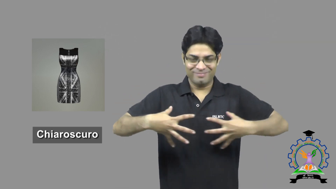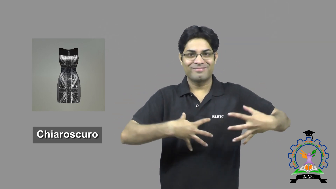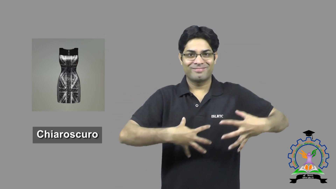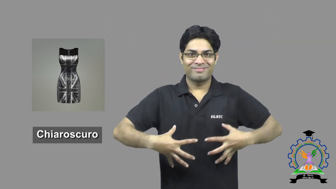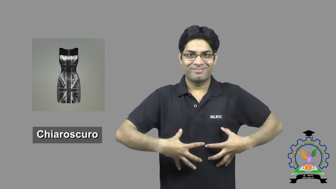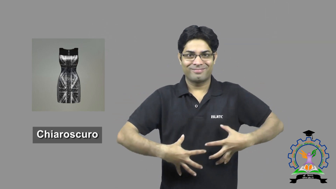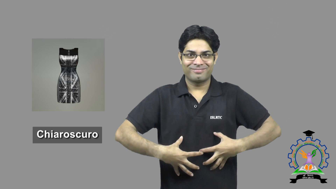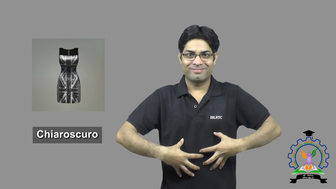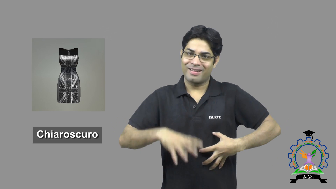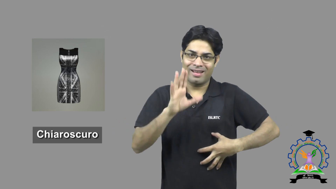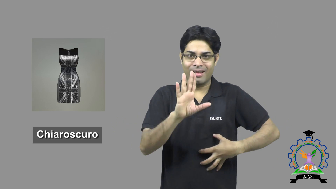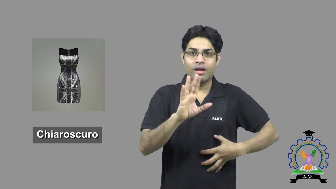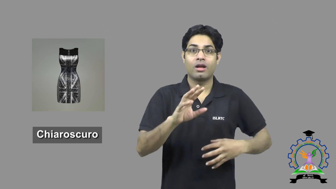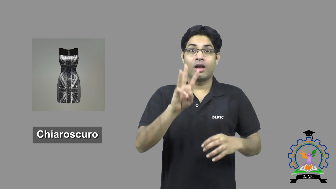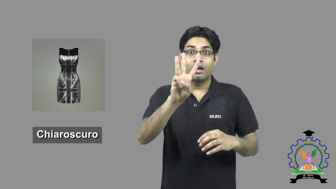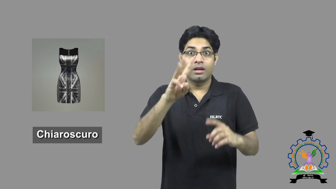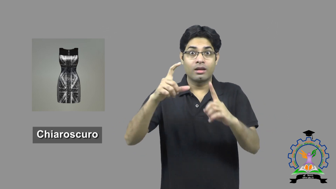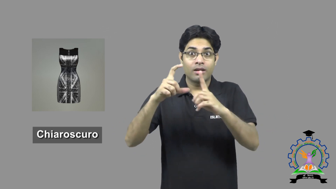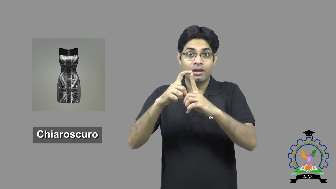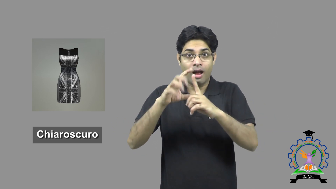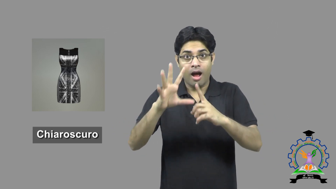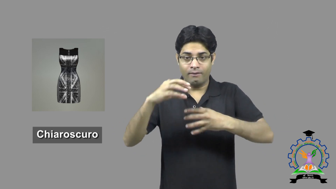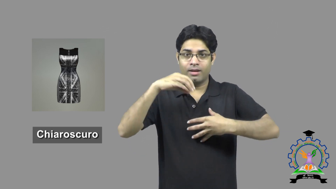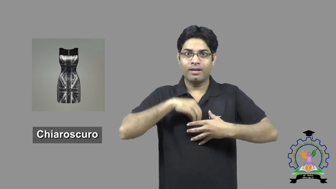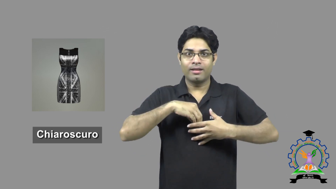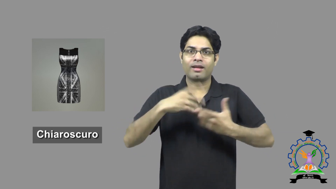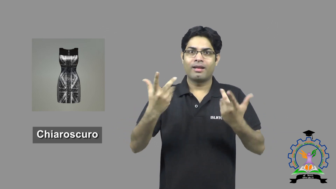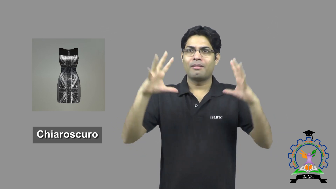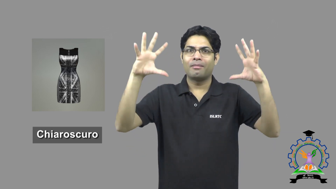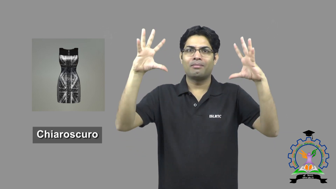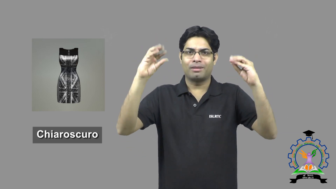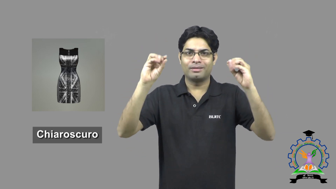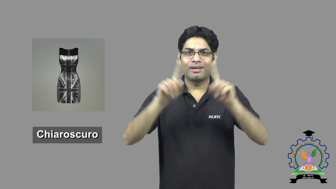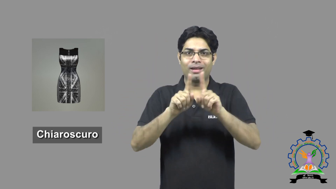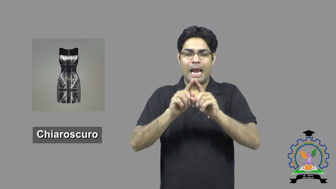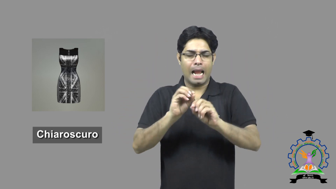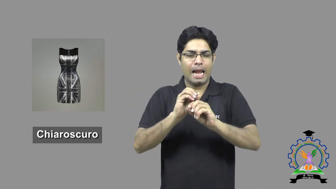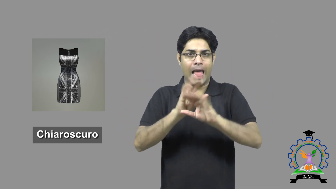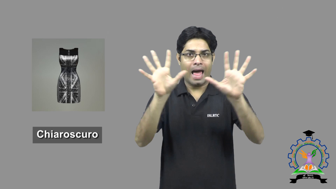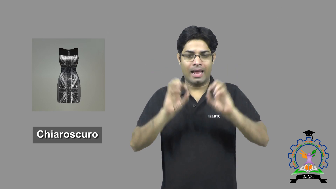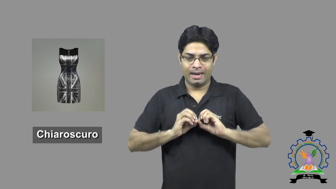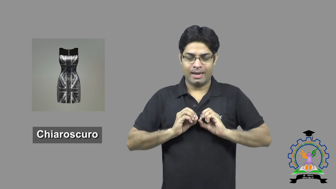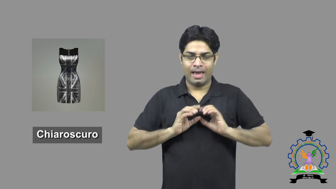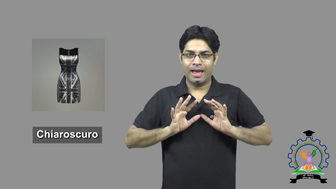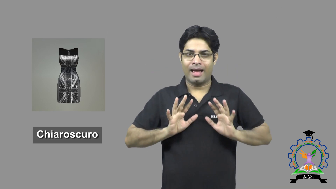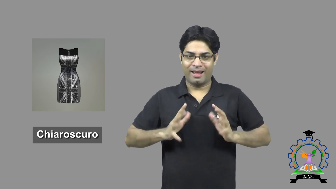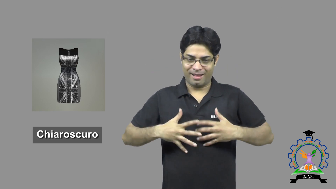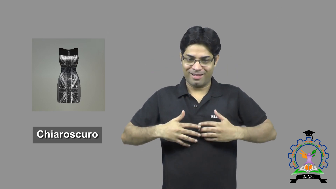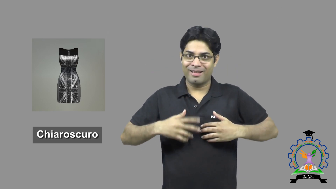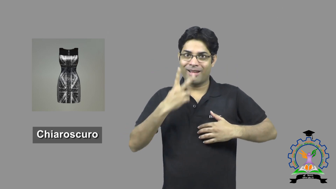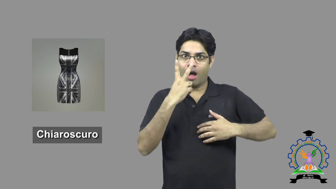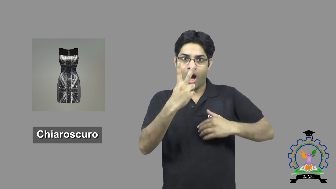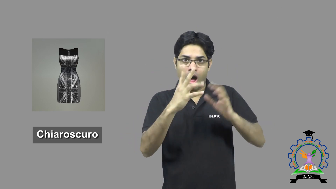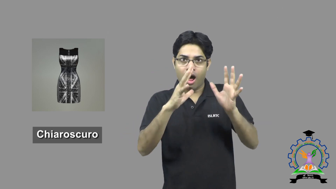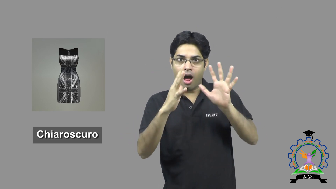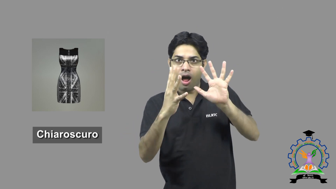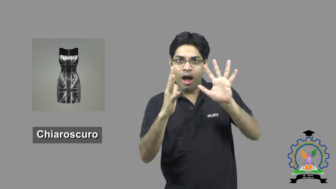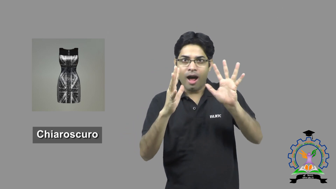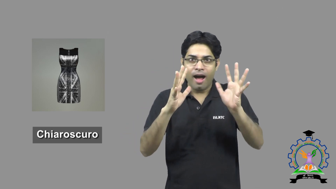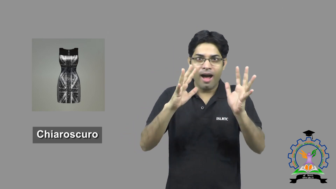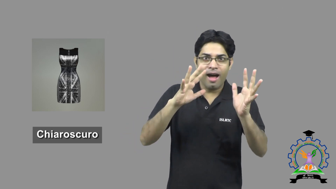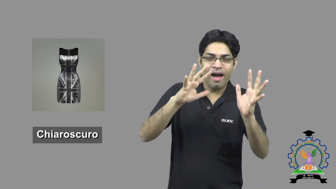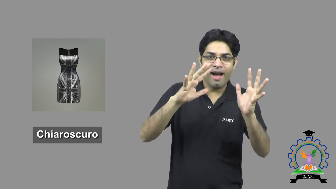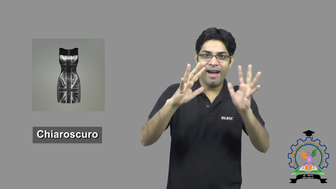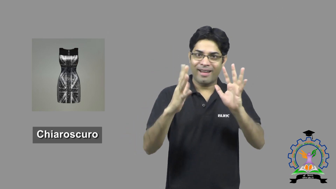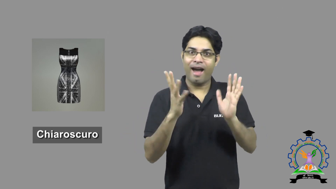Chiaroscuro